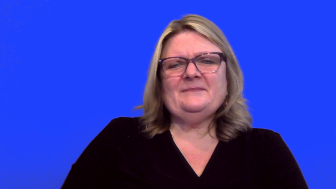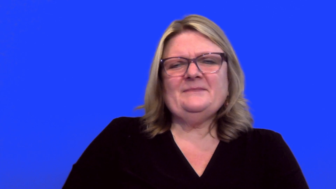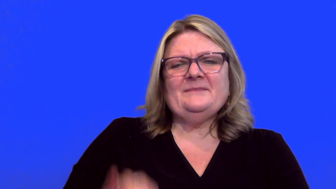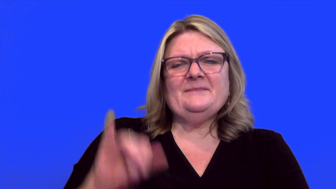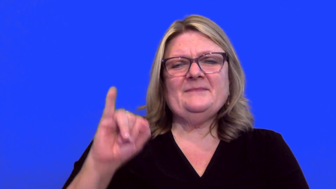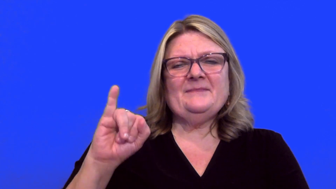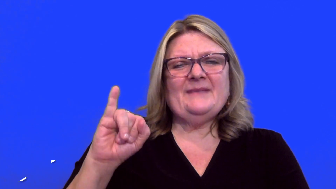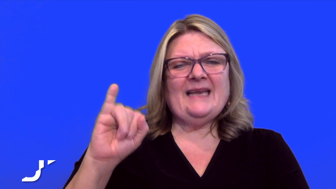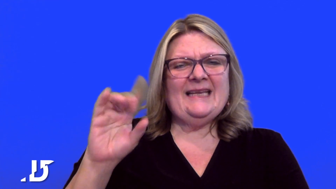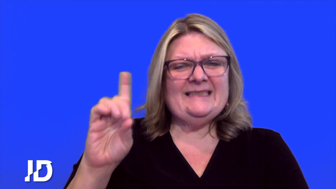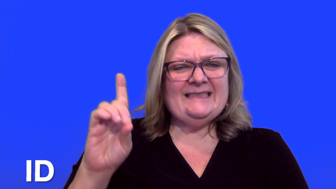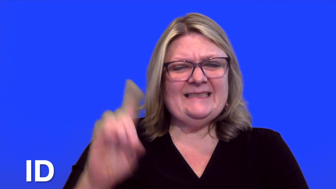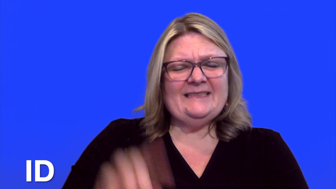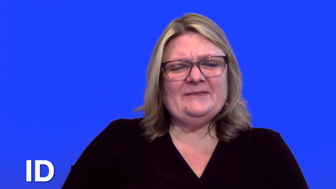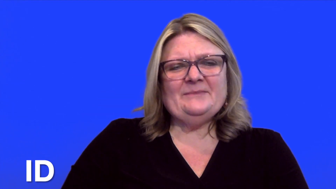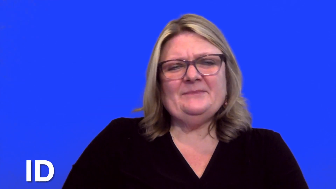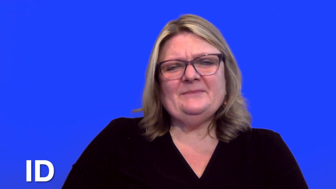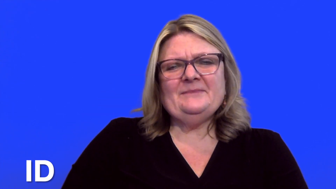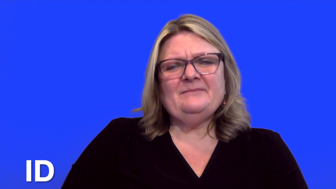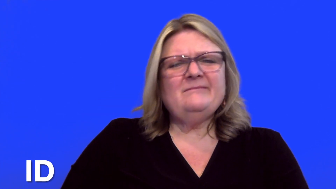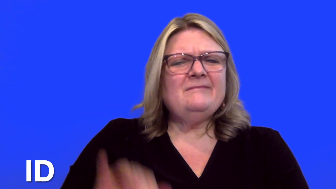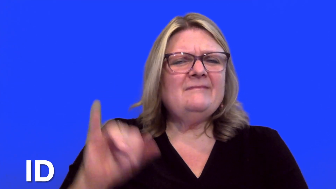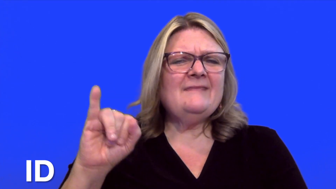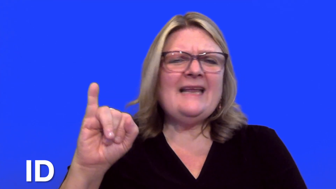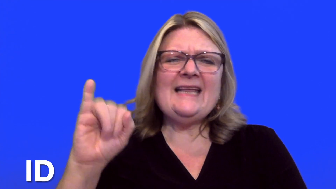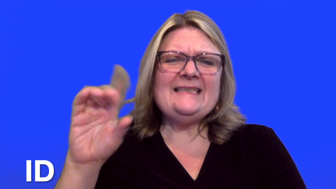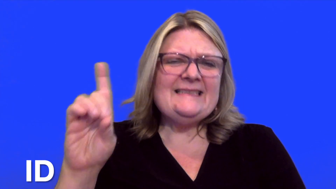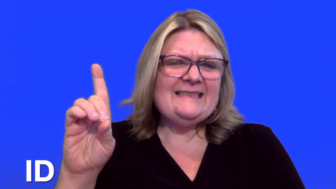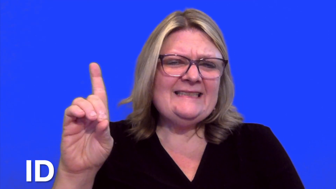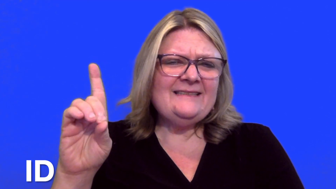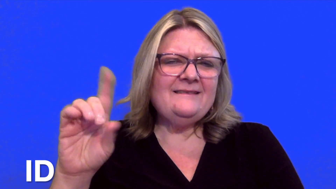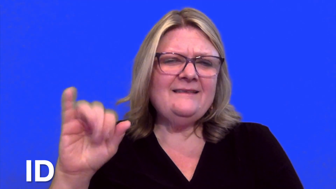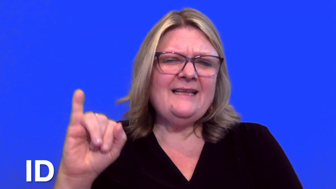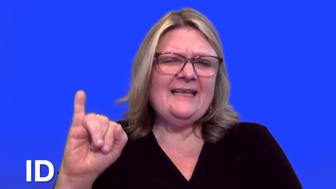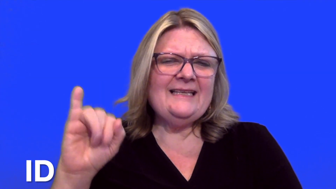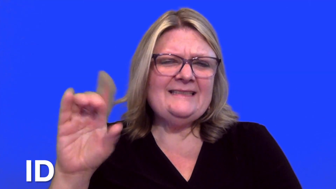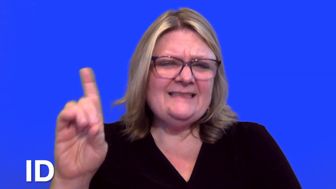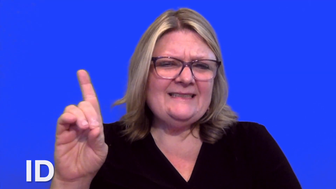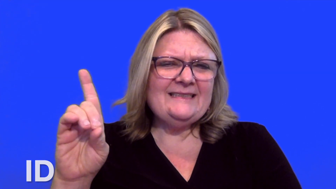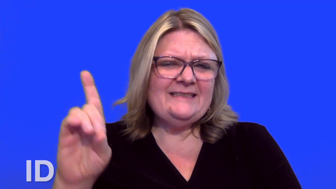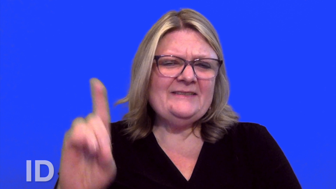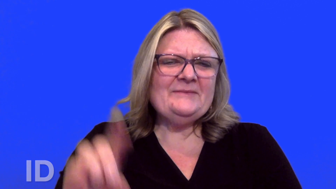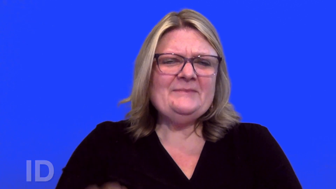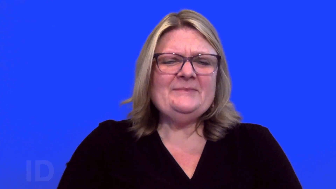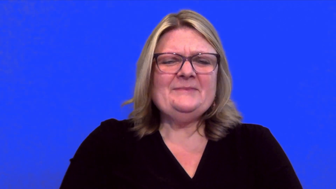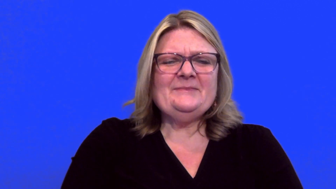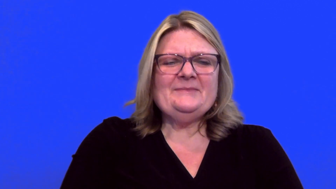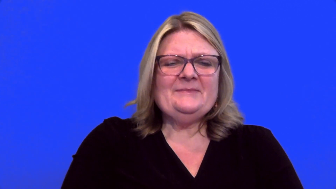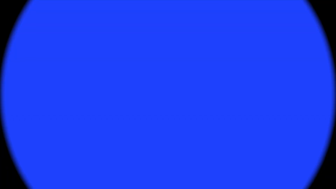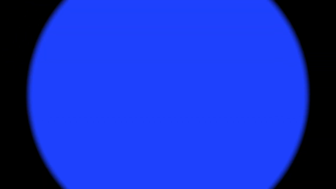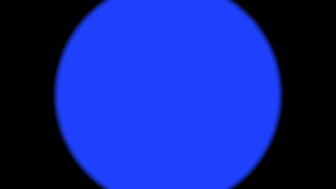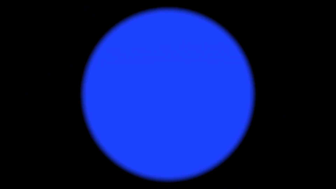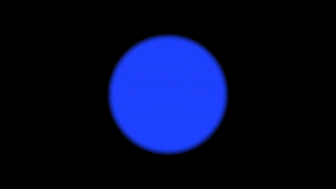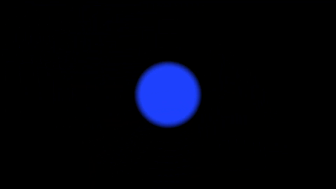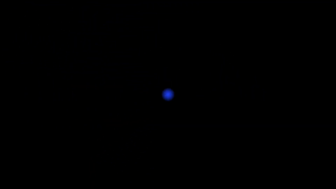ID